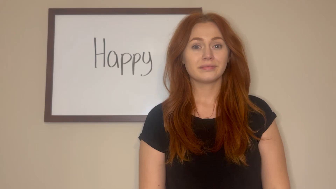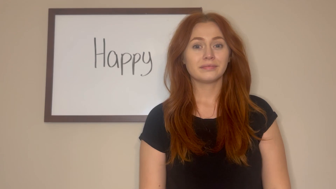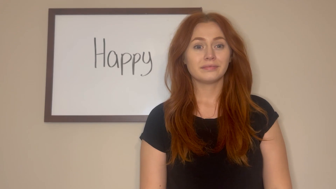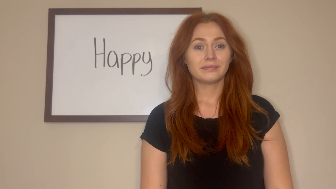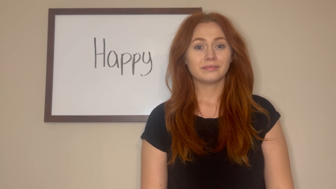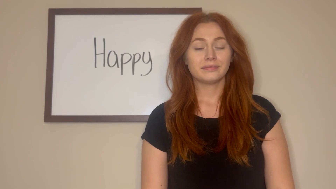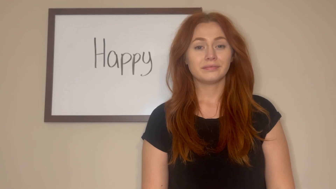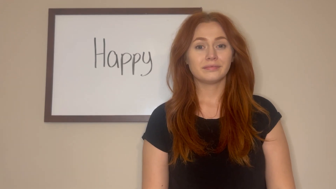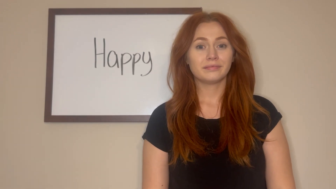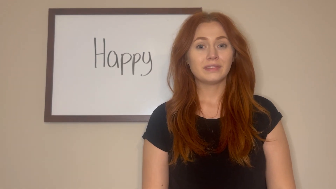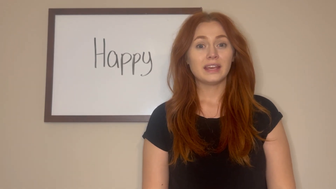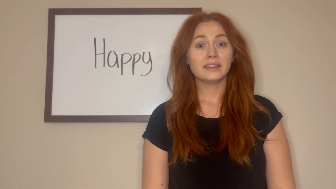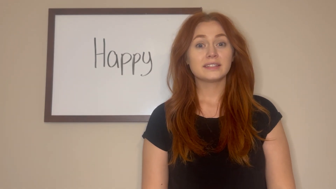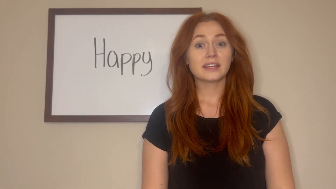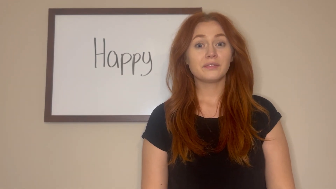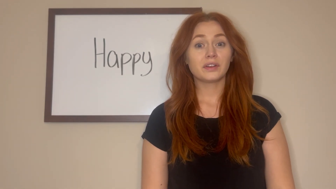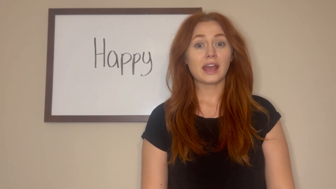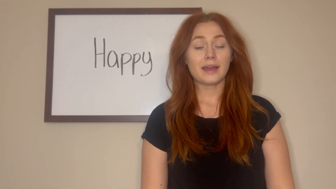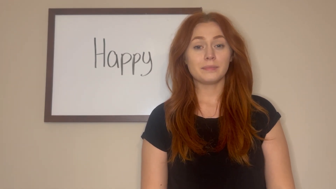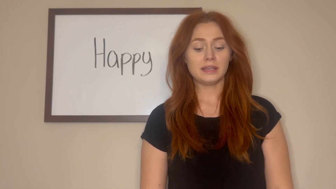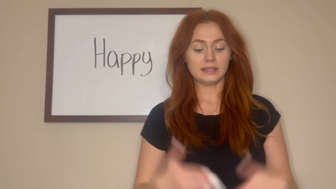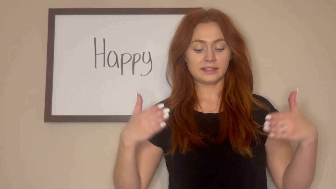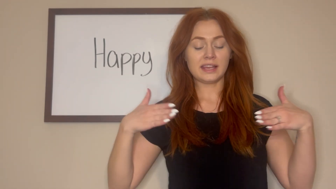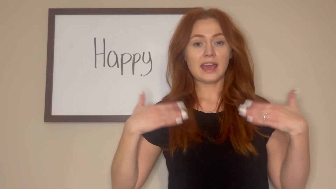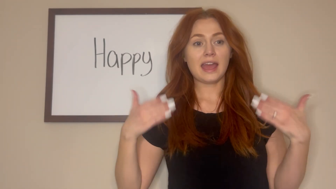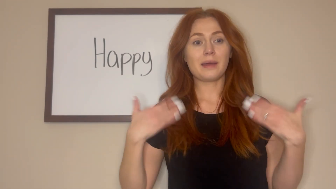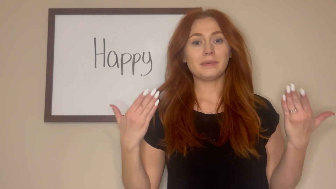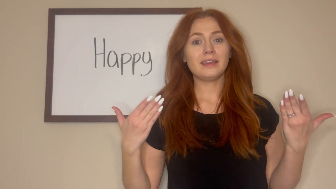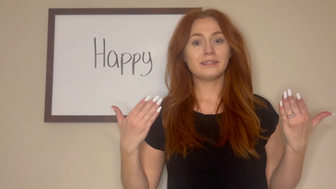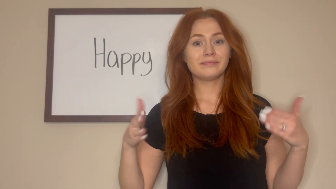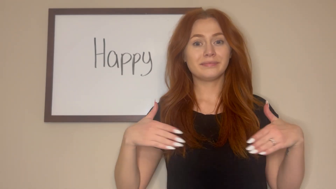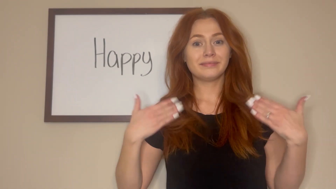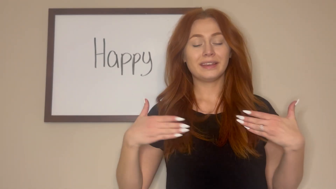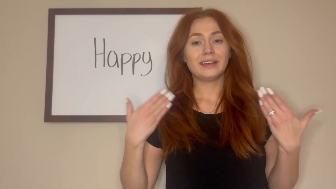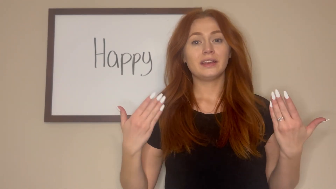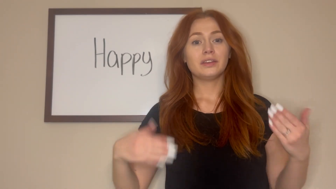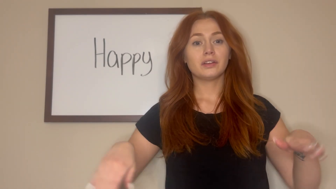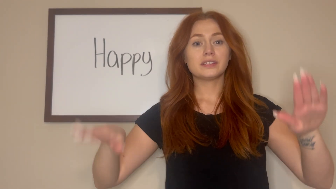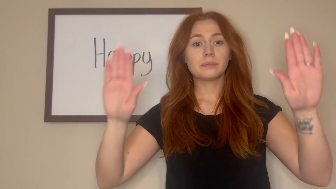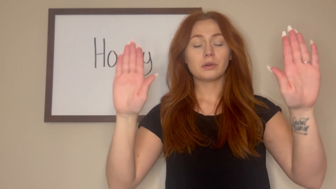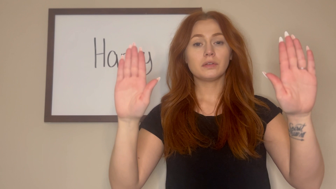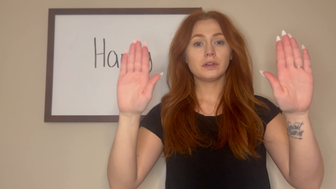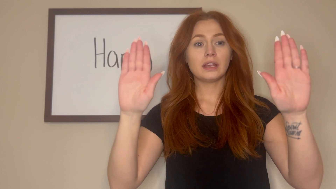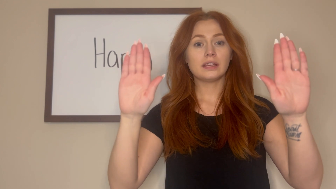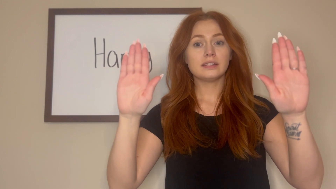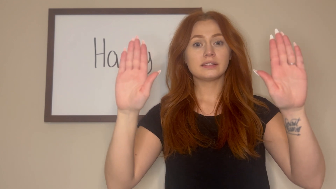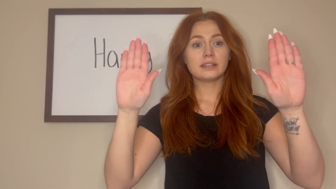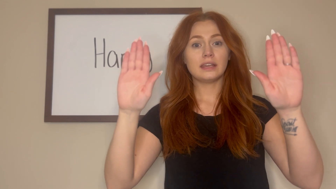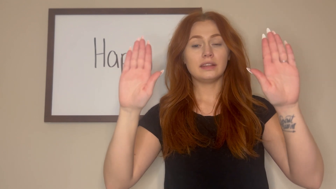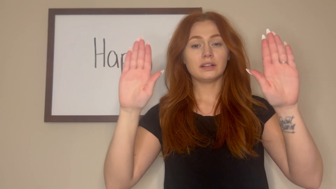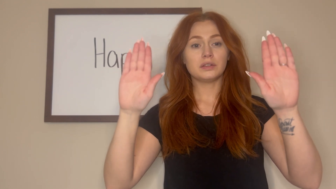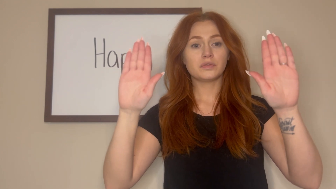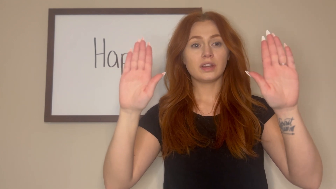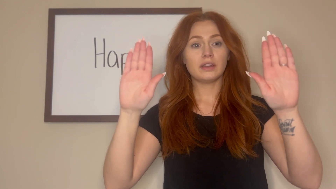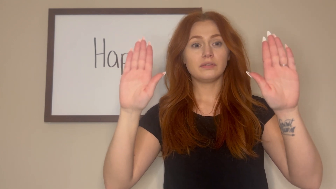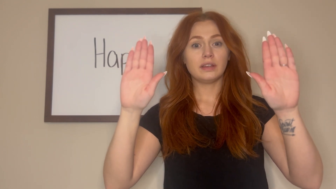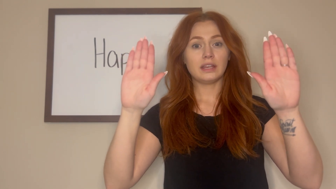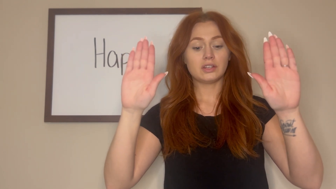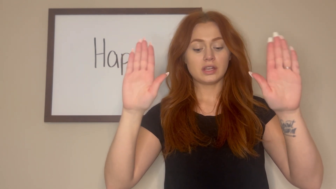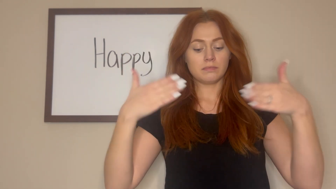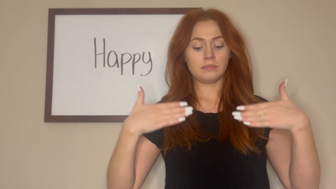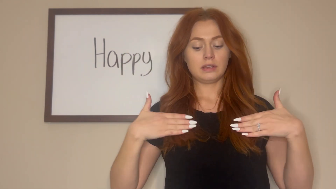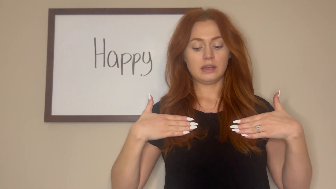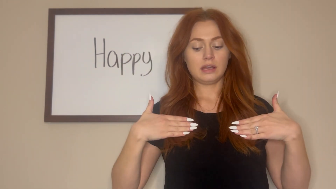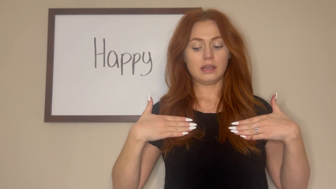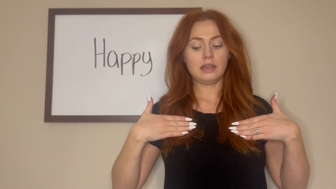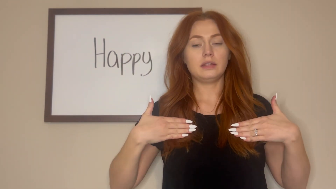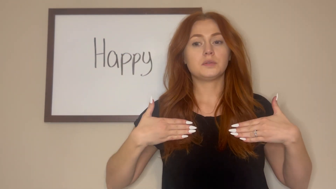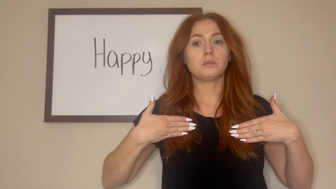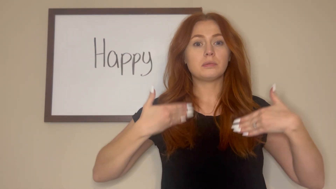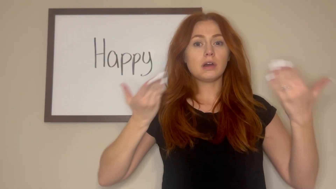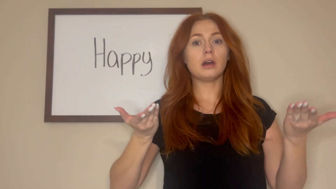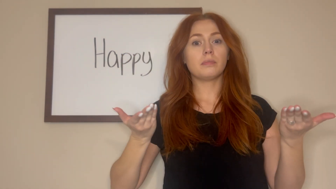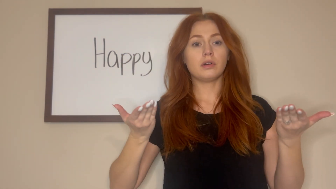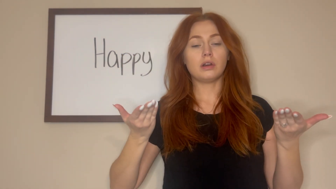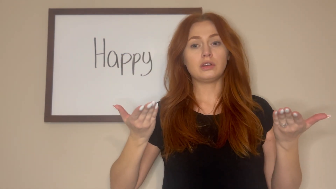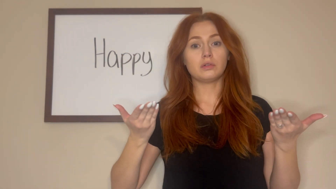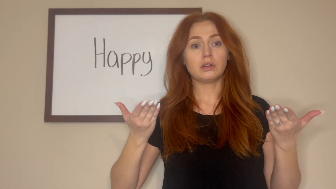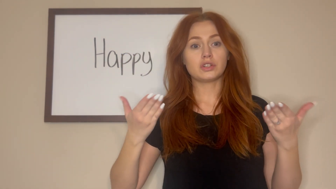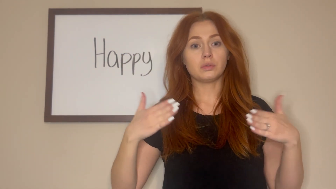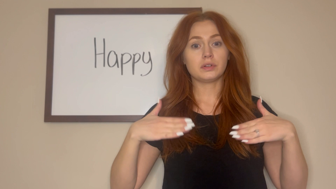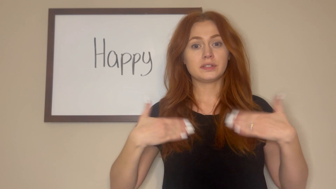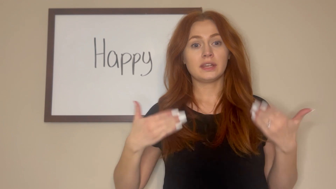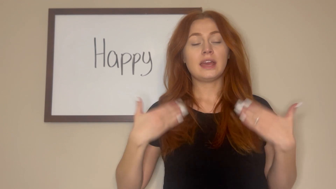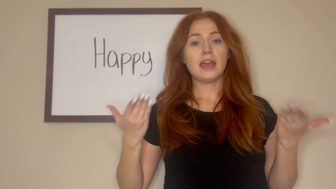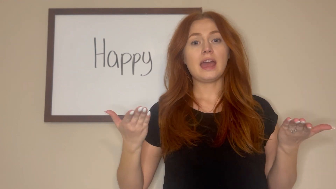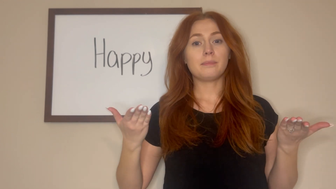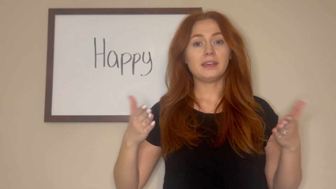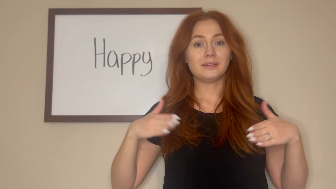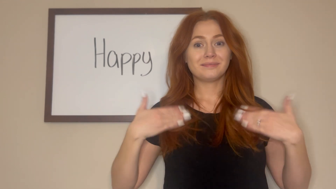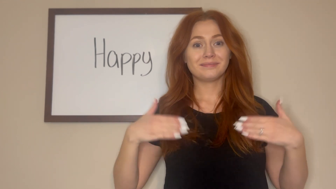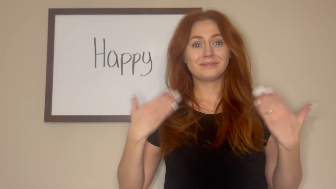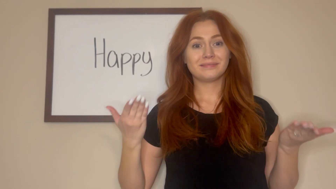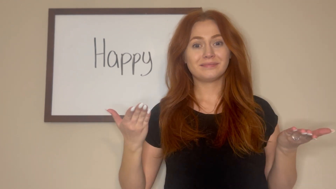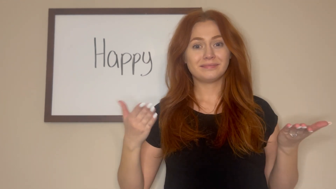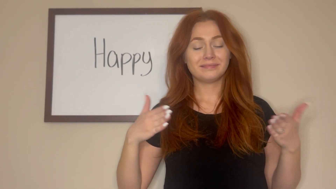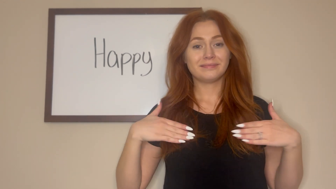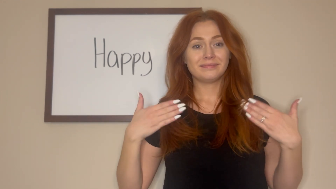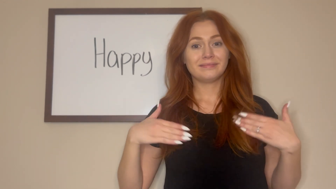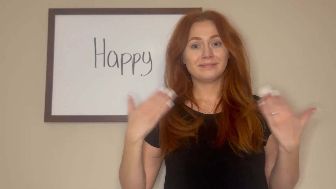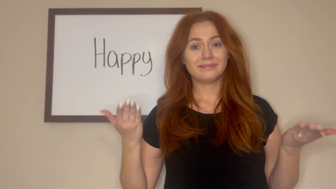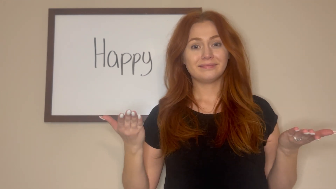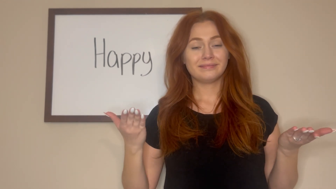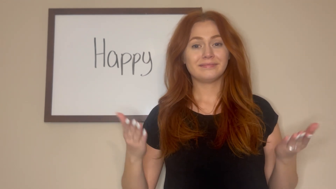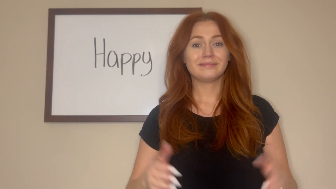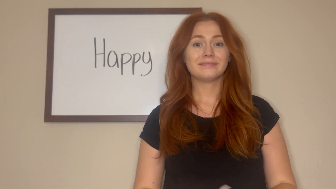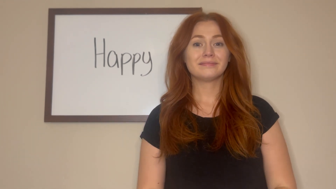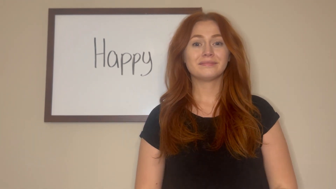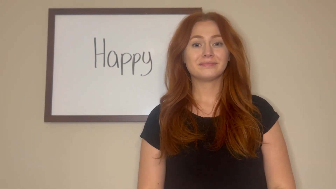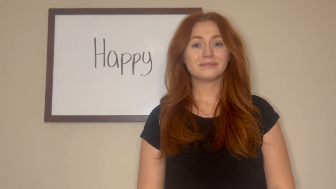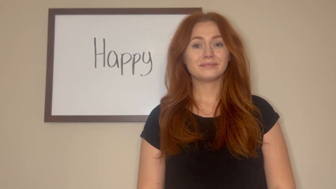Happy